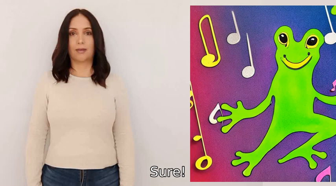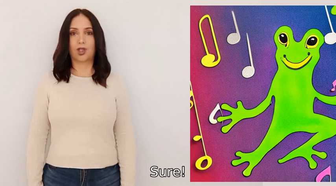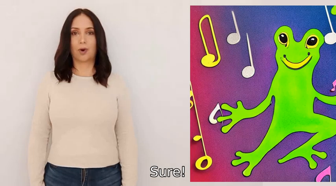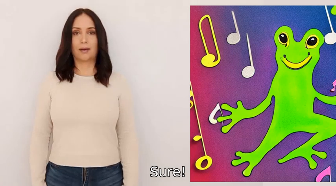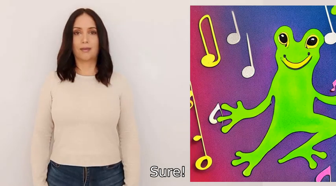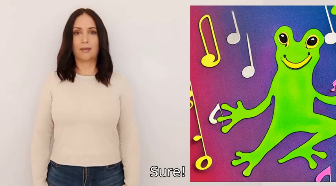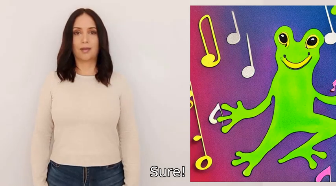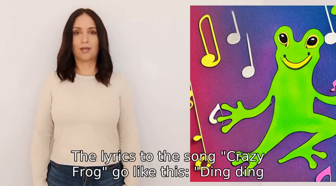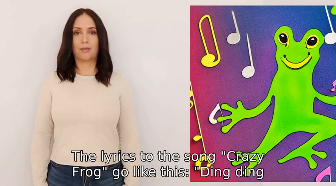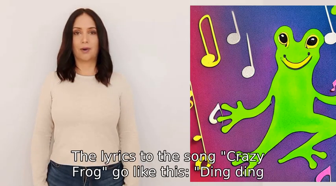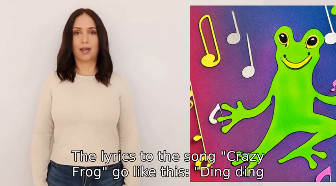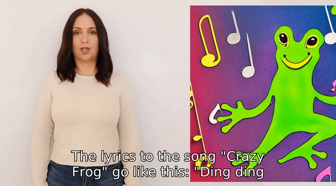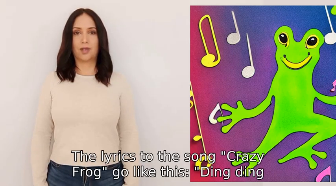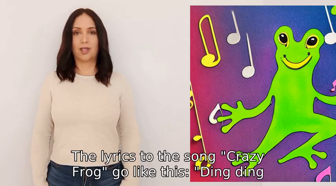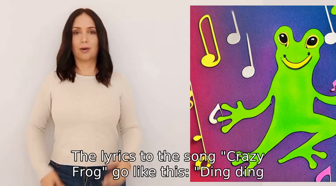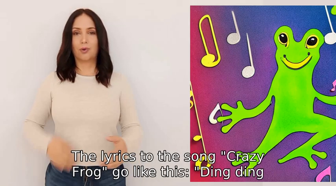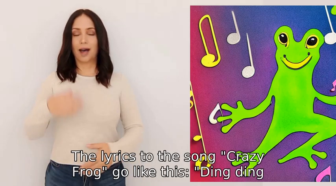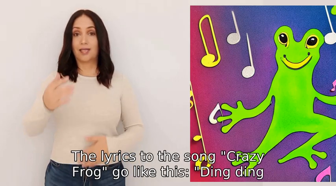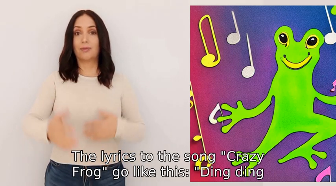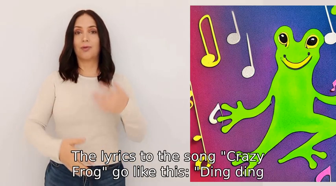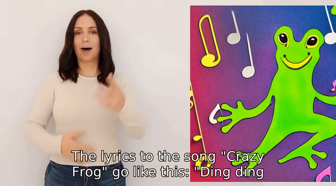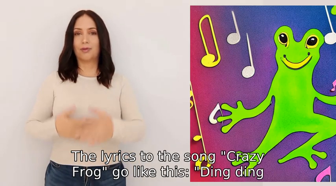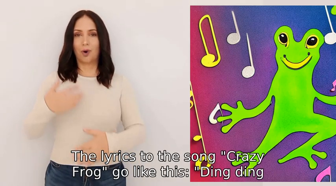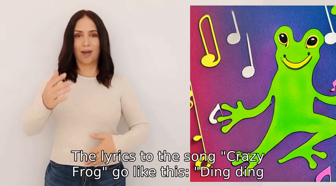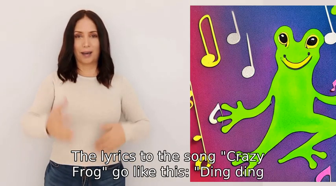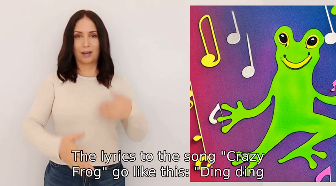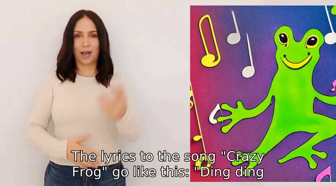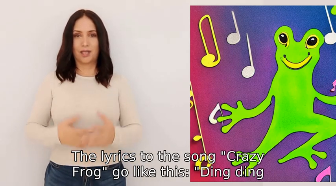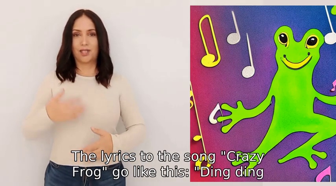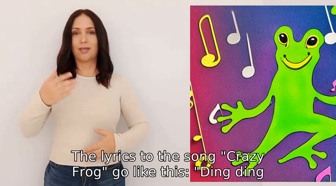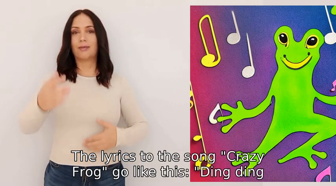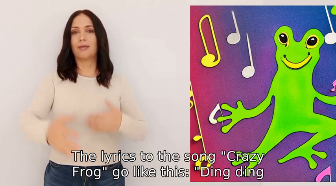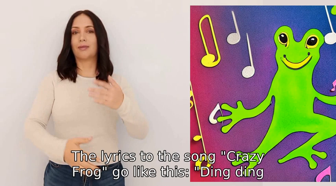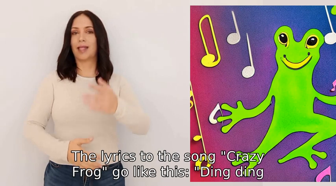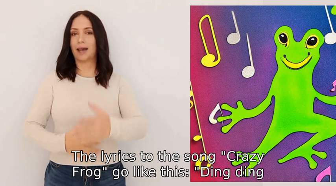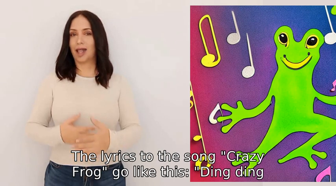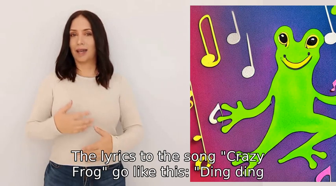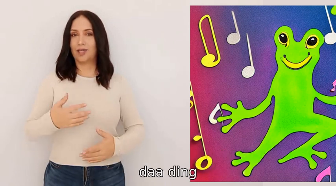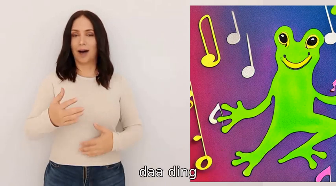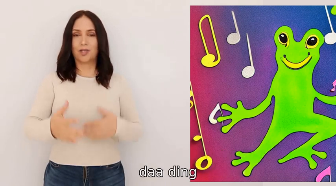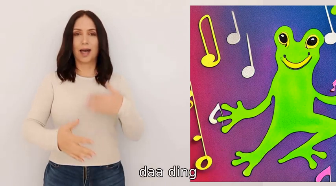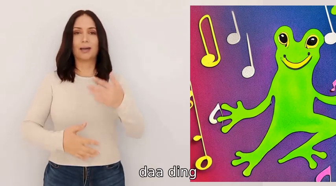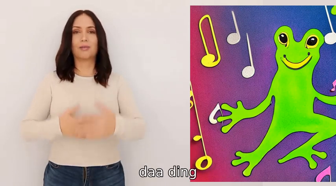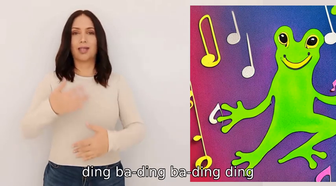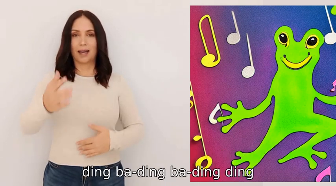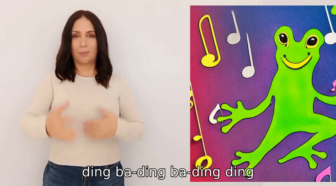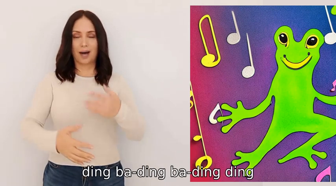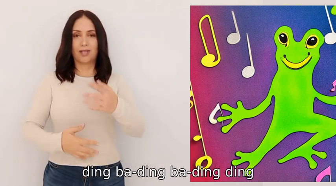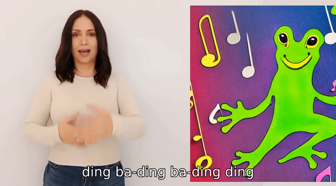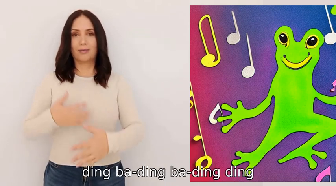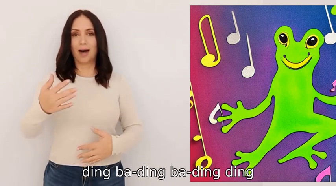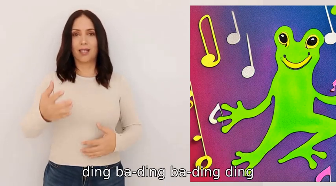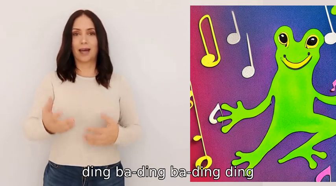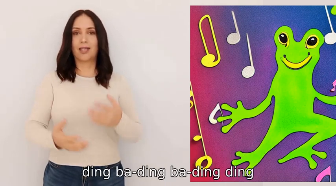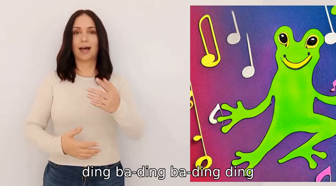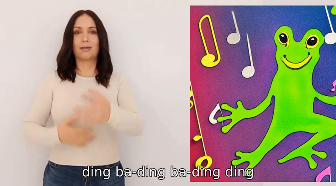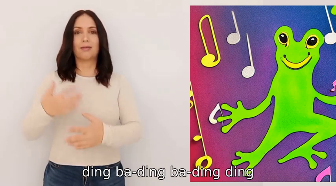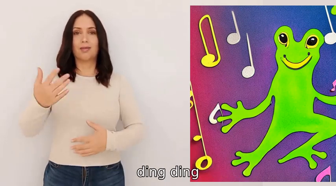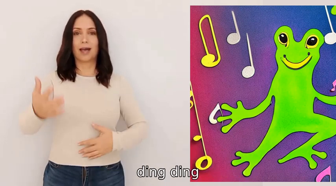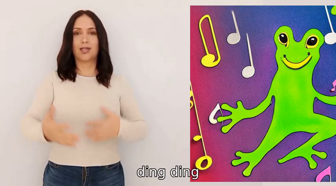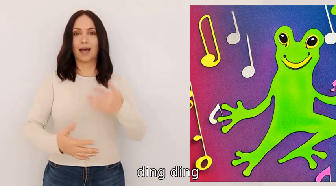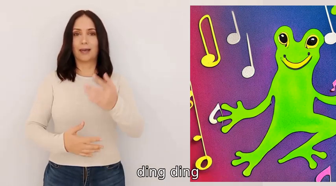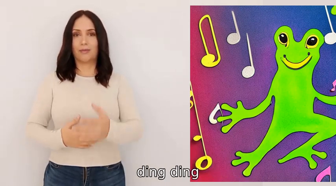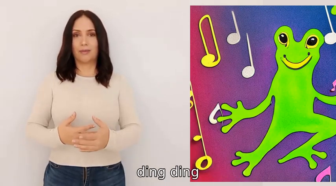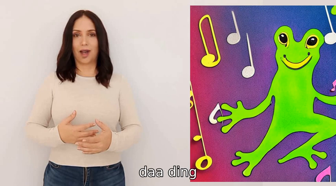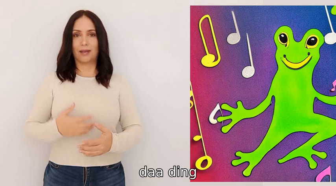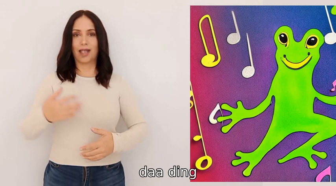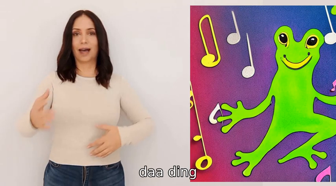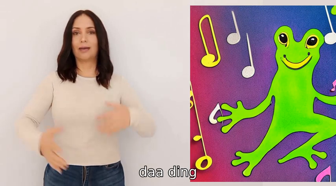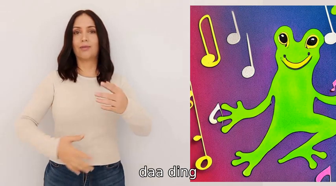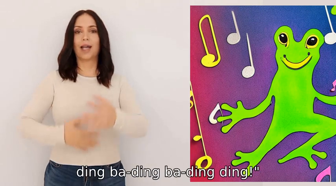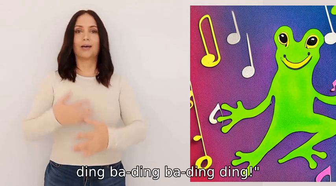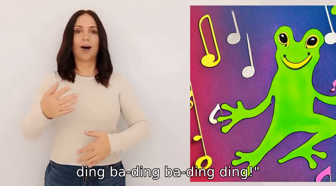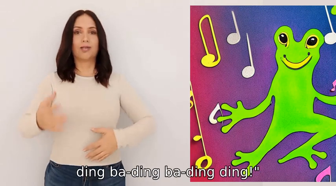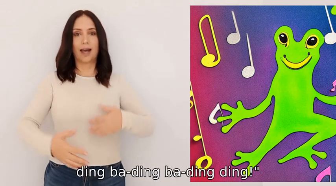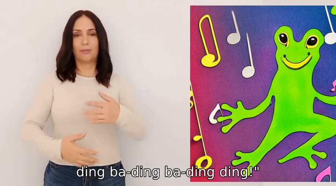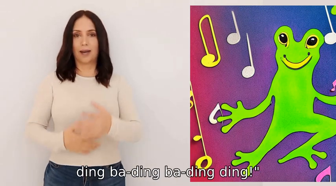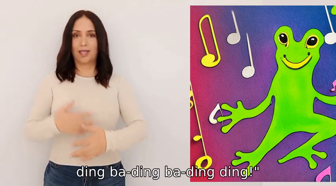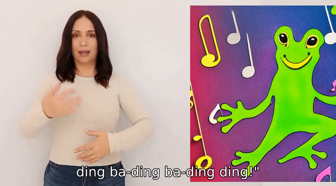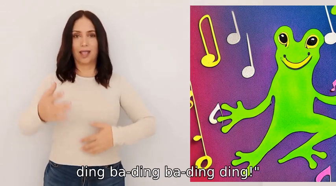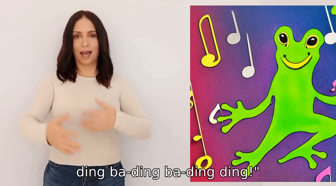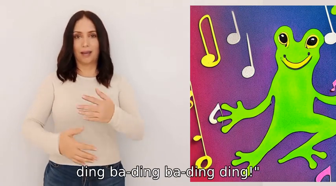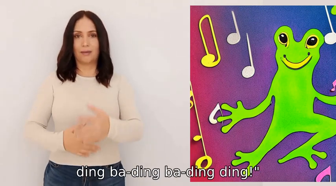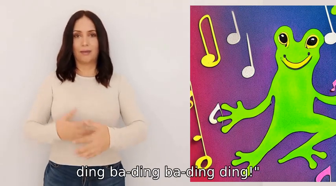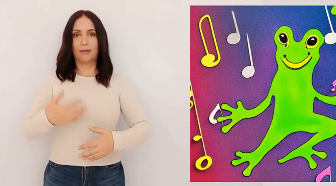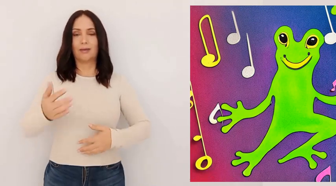Can you tell me the lycrics to the song crazy frog ?